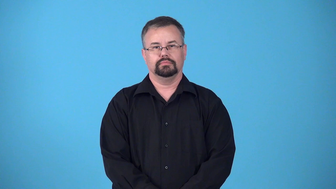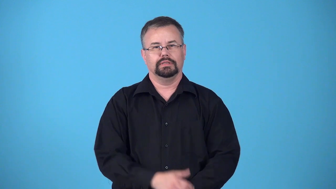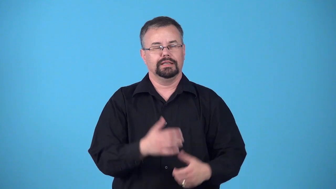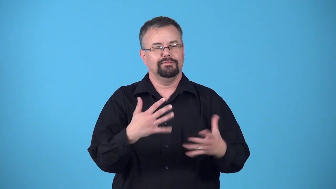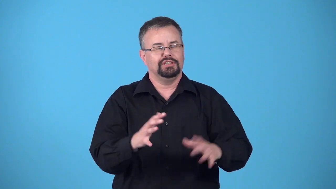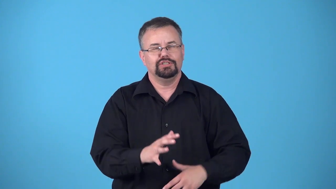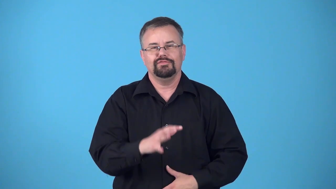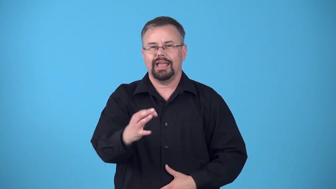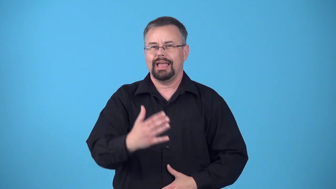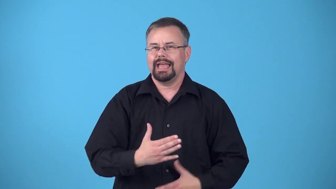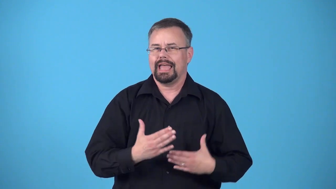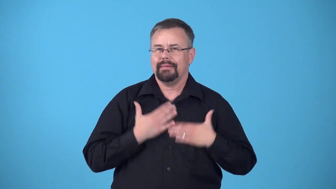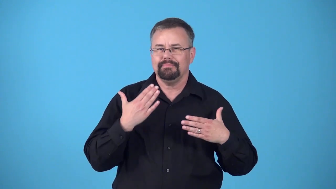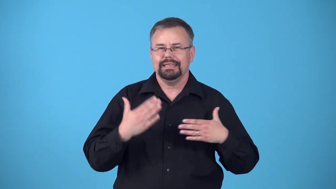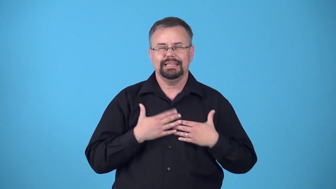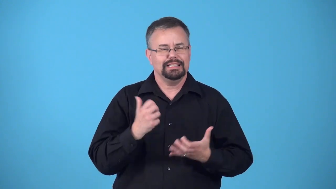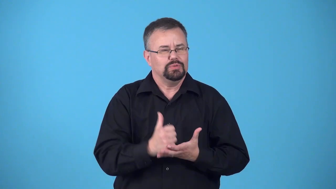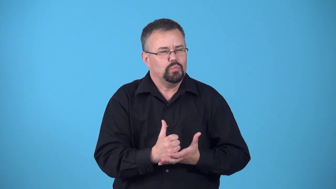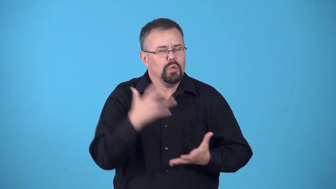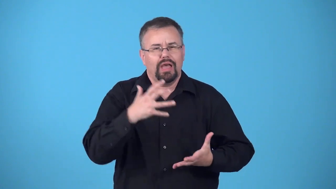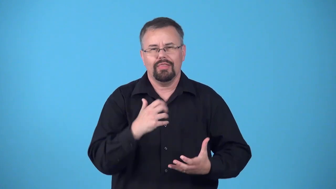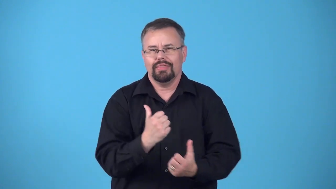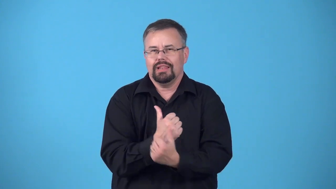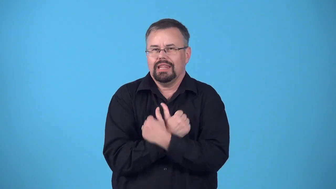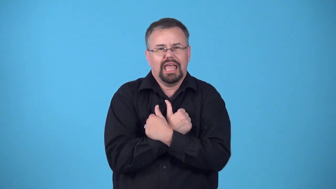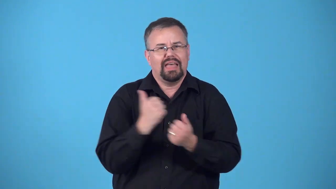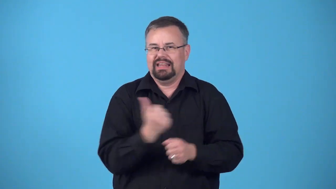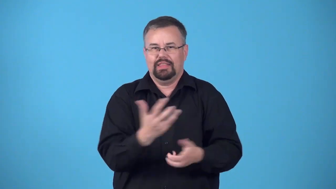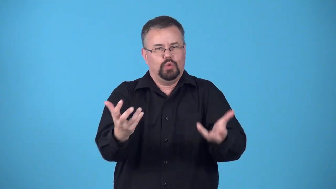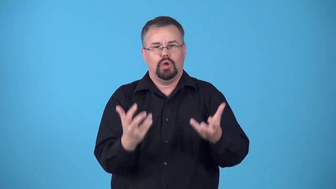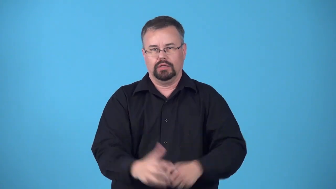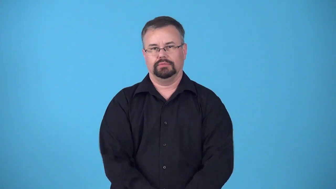place in the sun